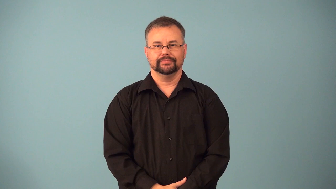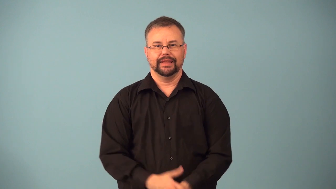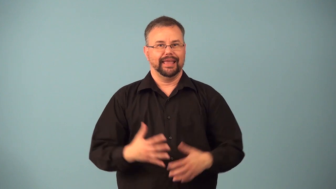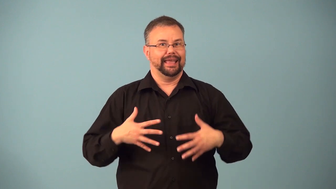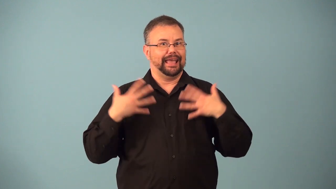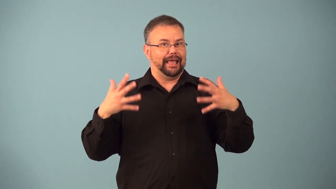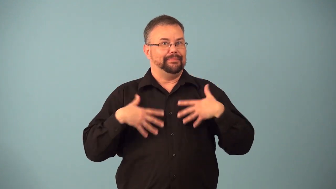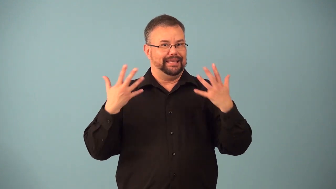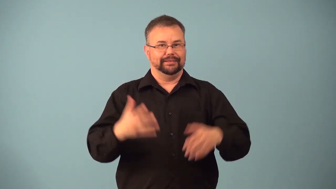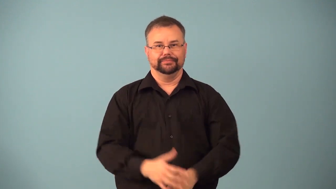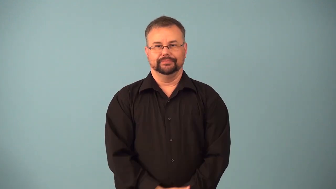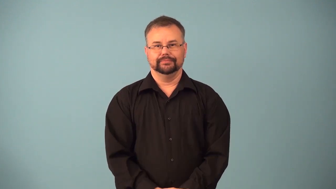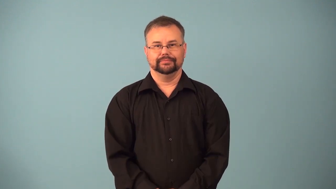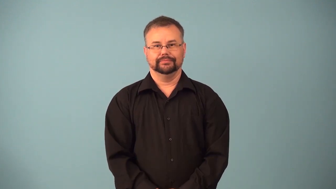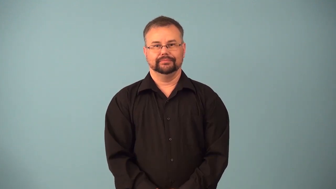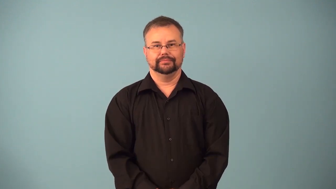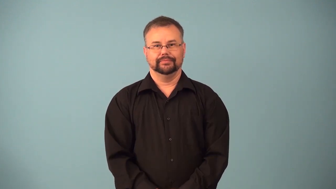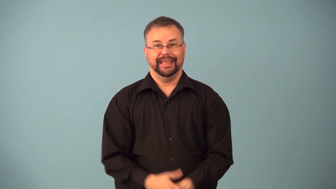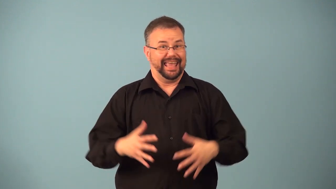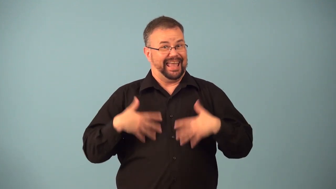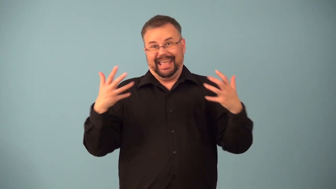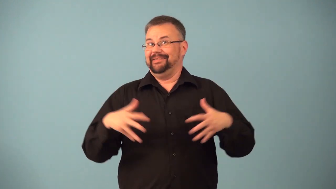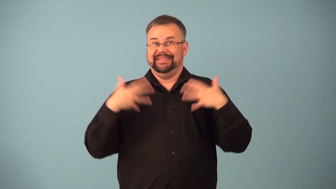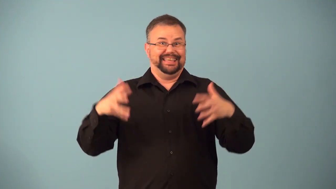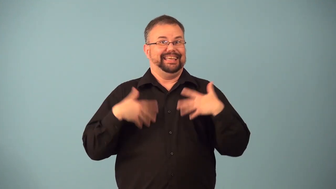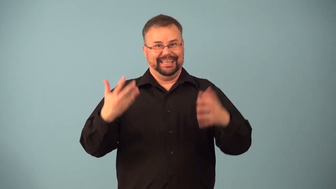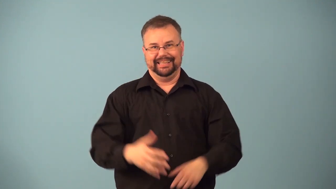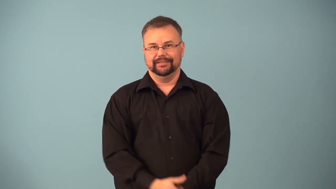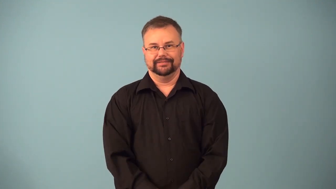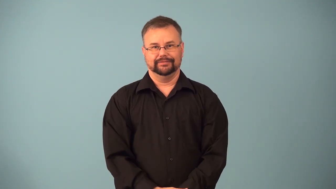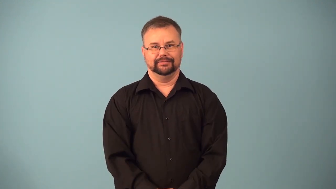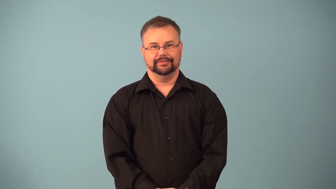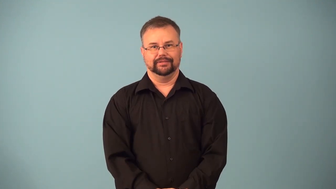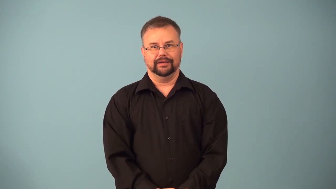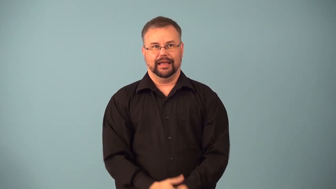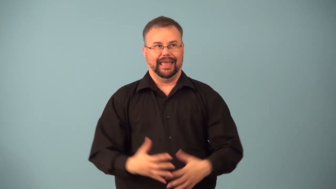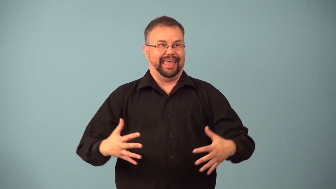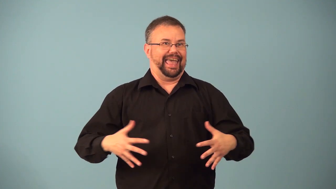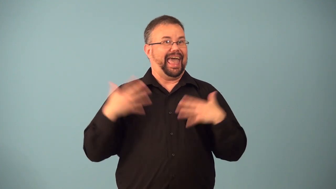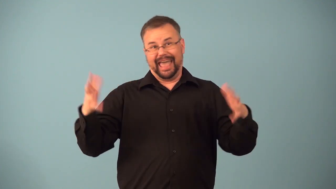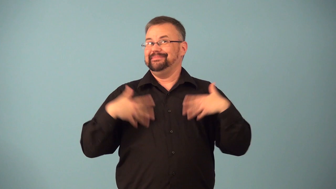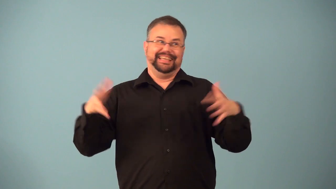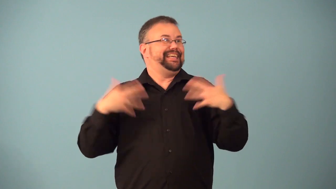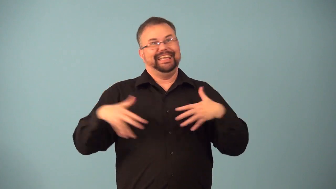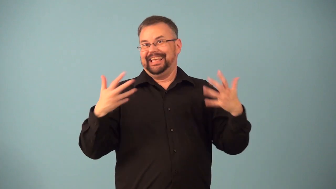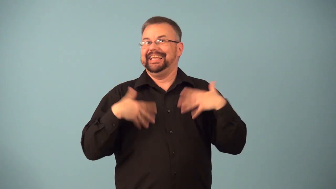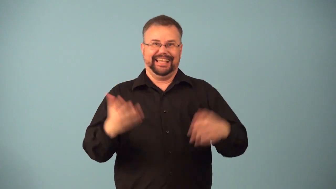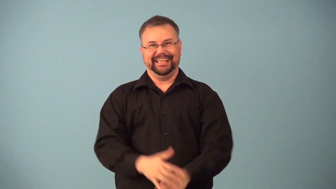giddy